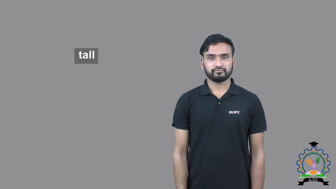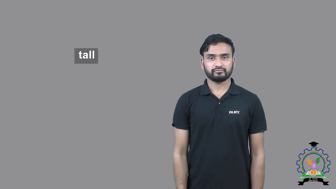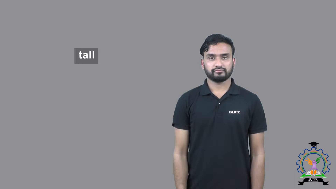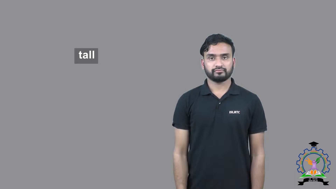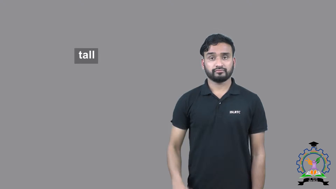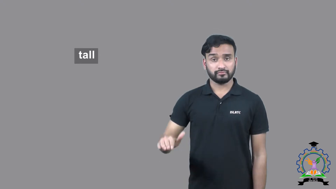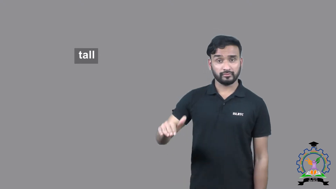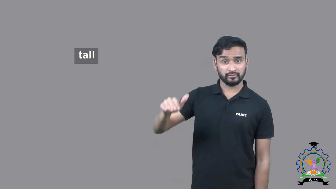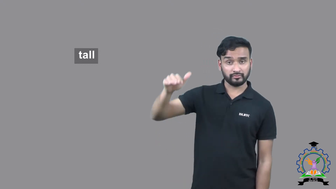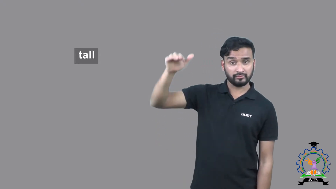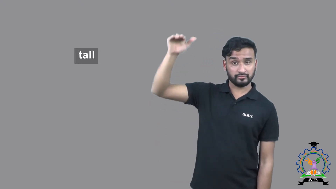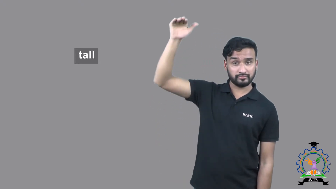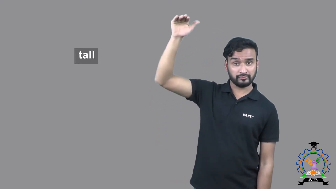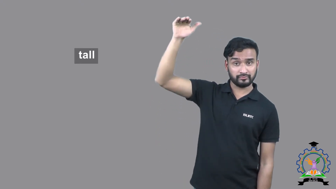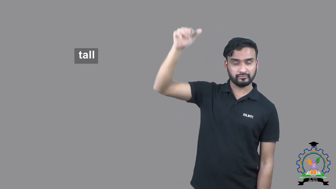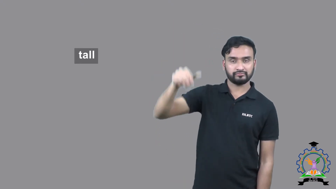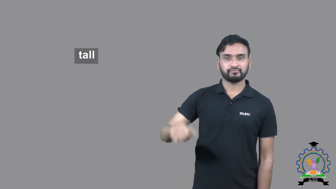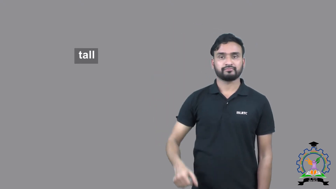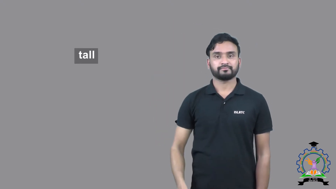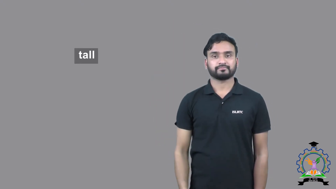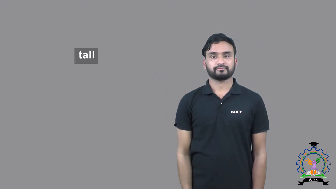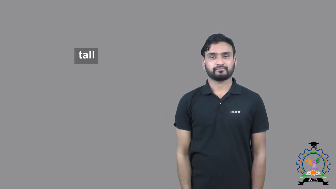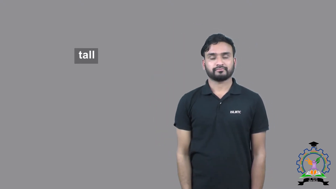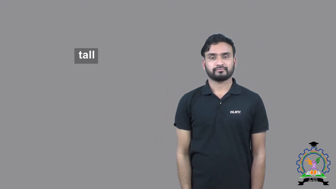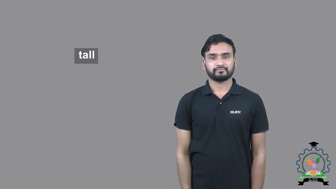tall sign 1